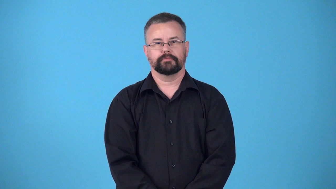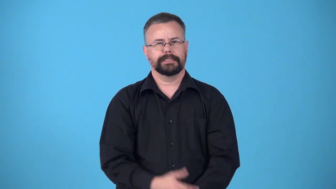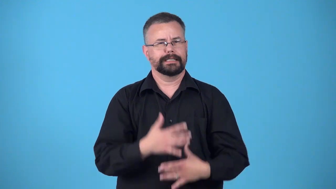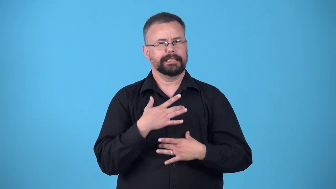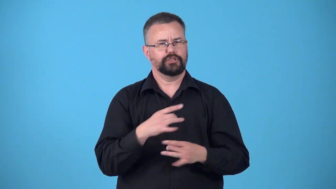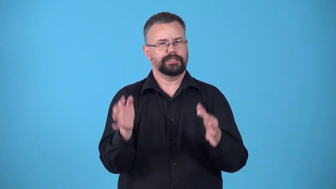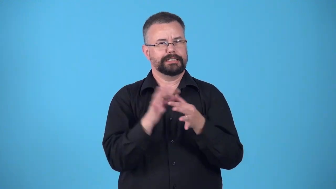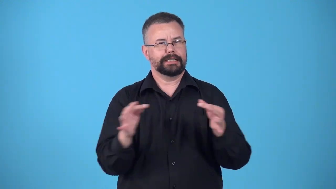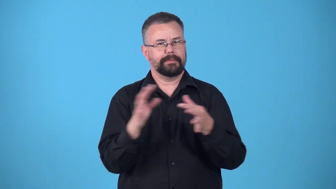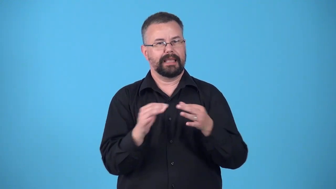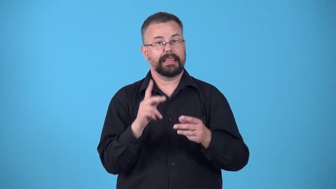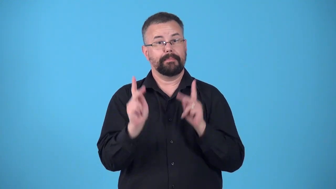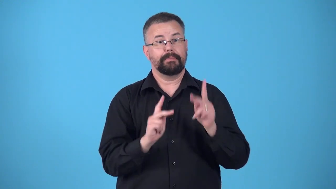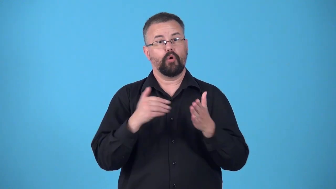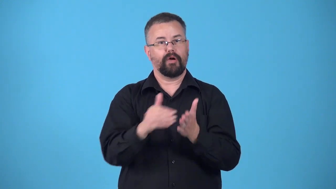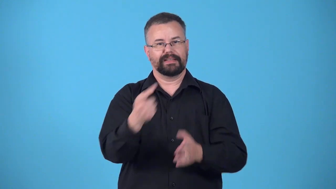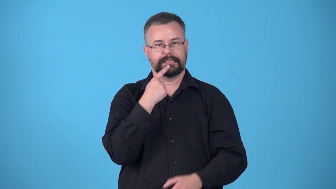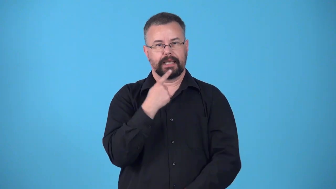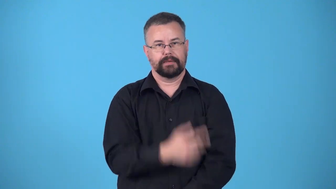dictum